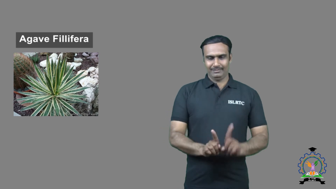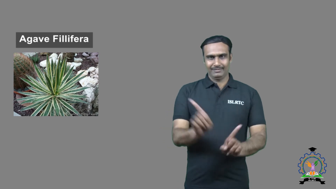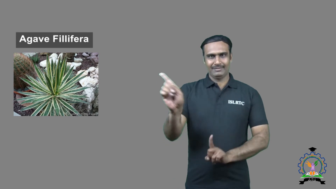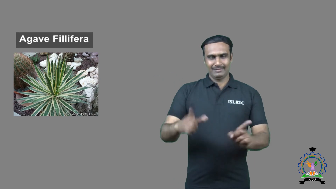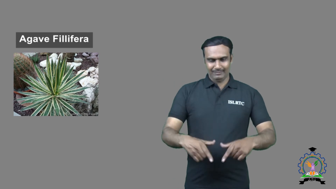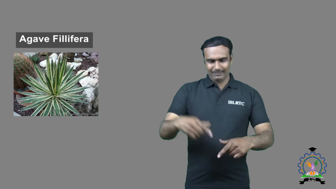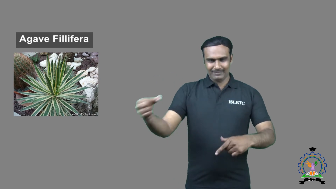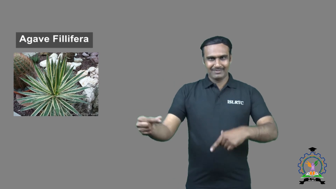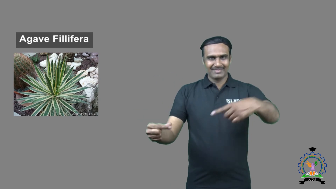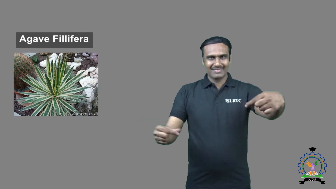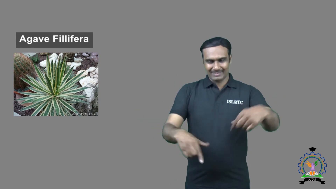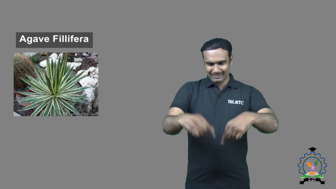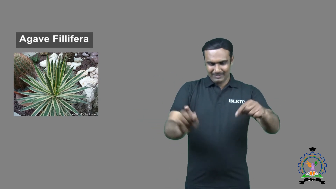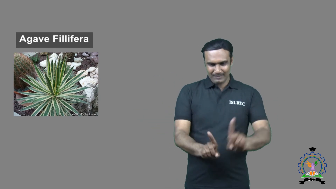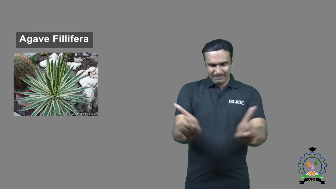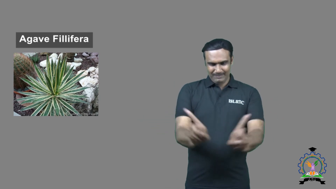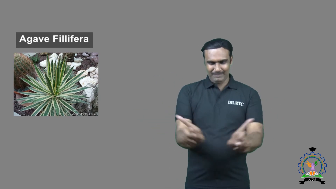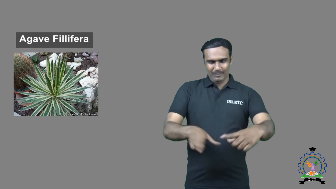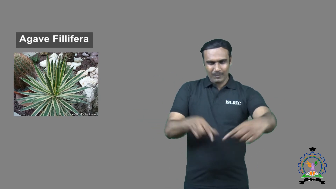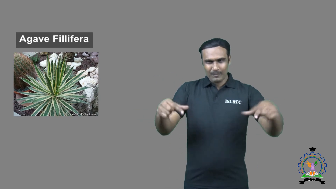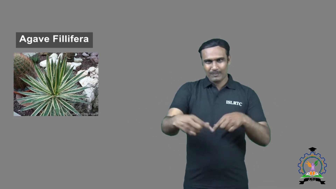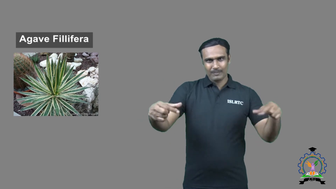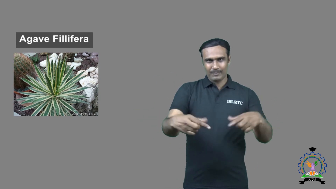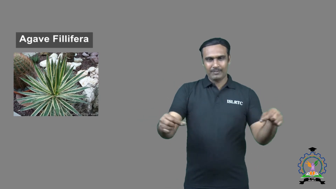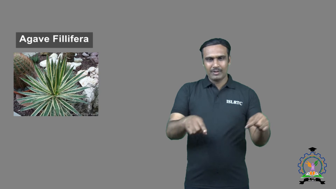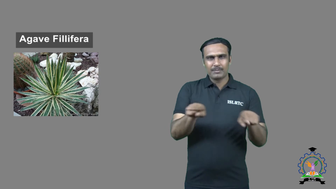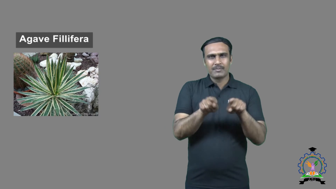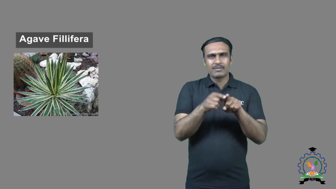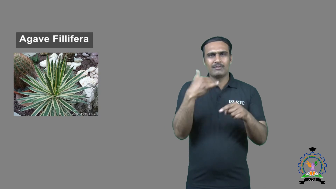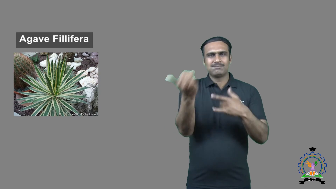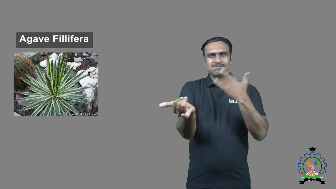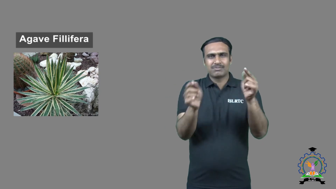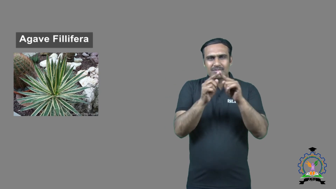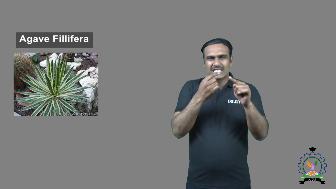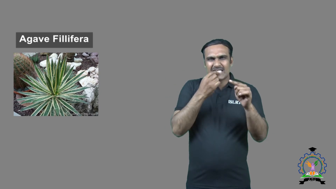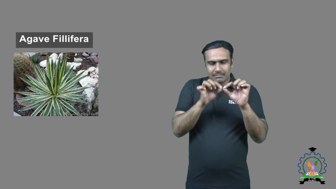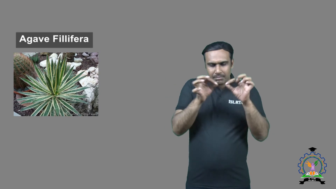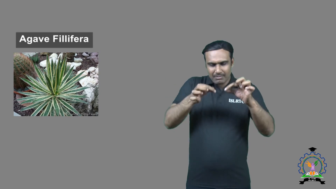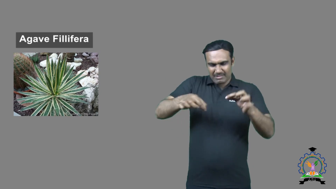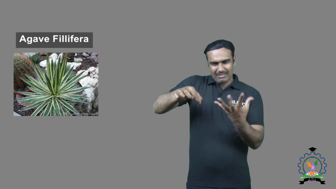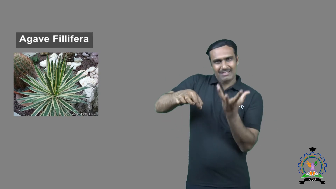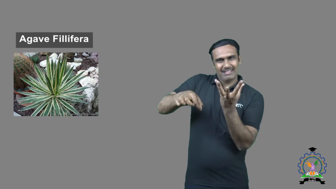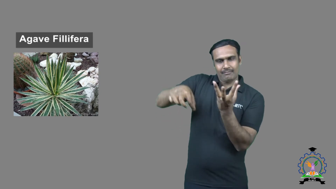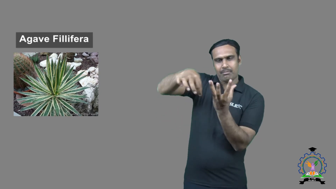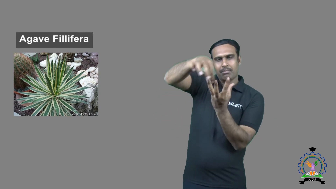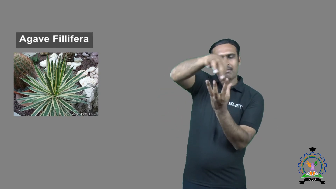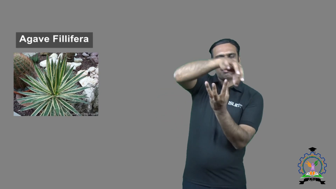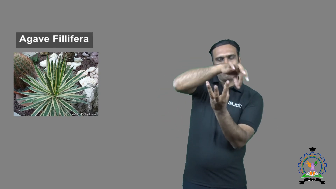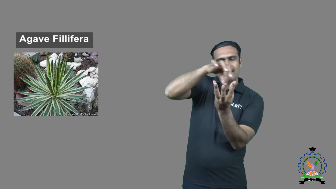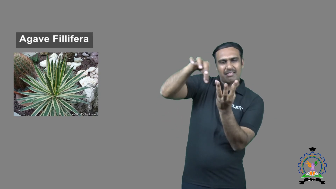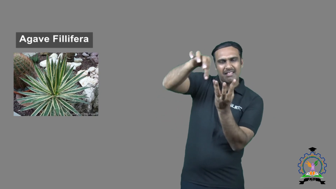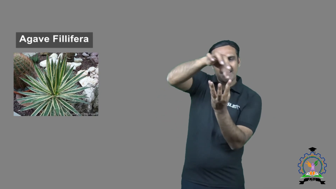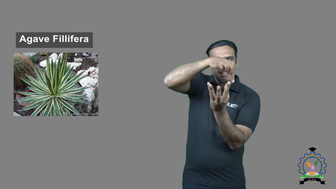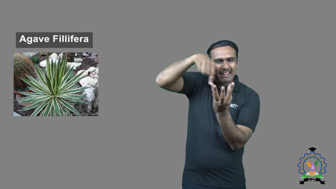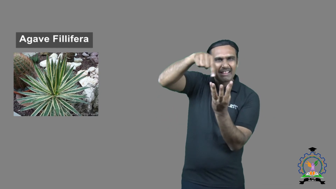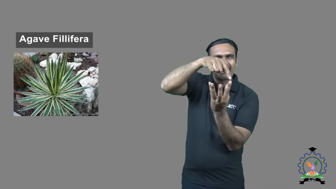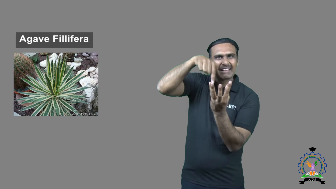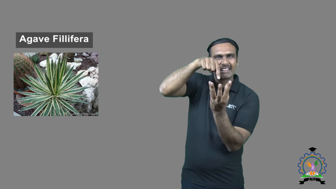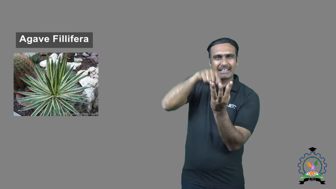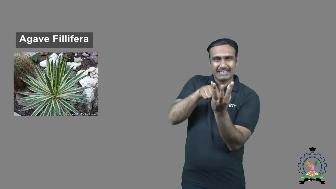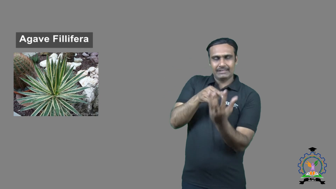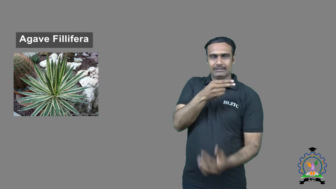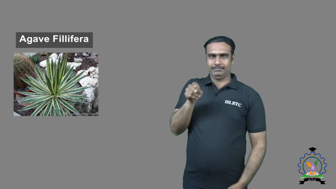Agave Fillifera